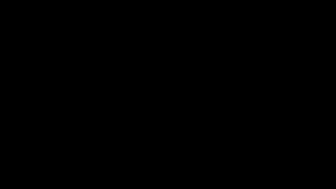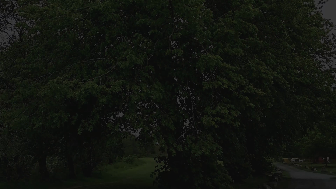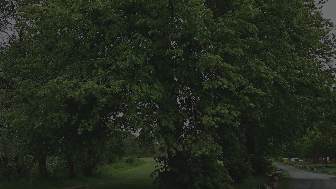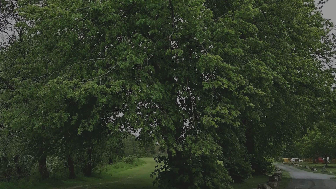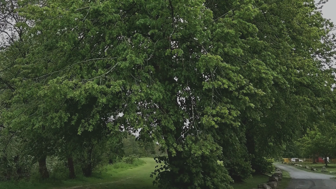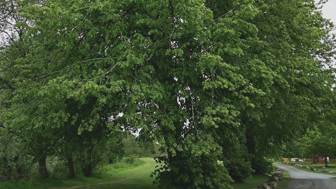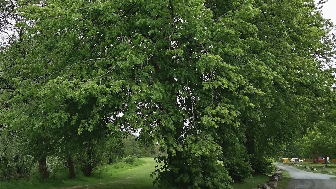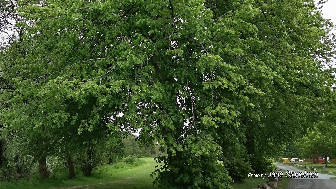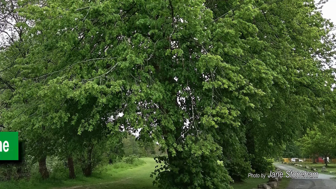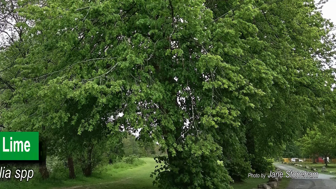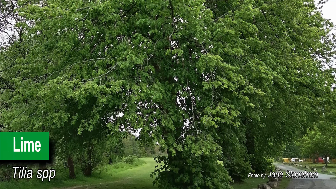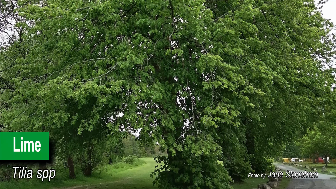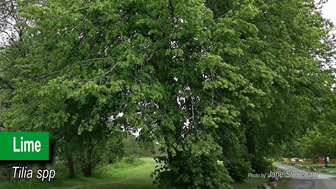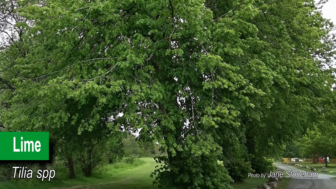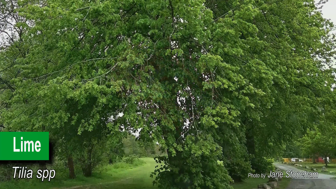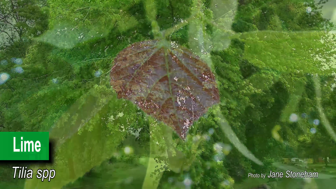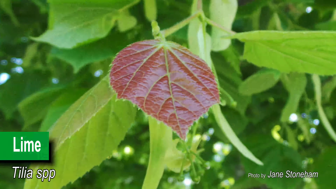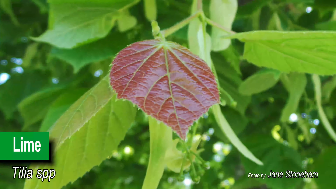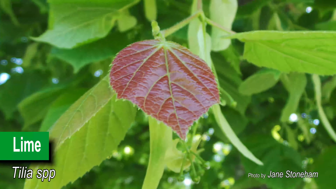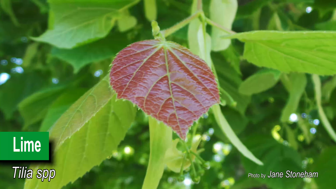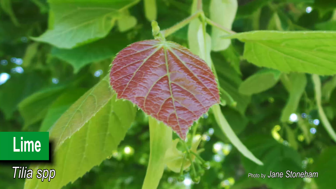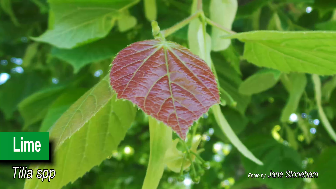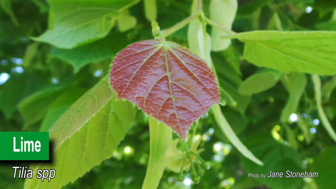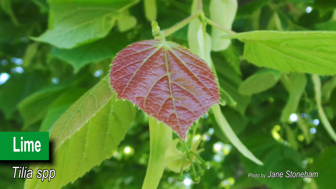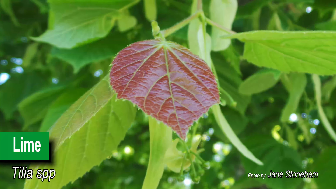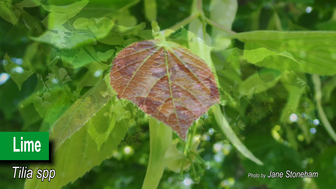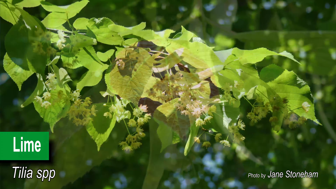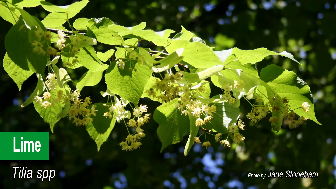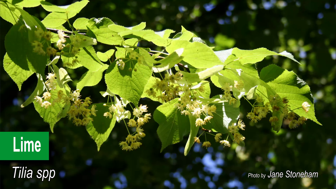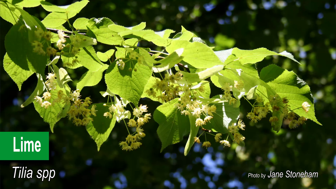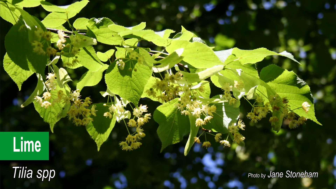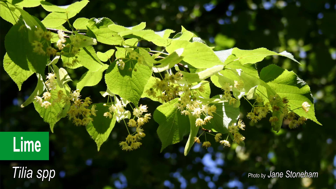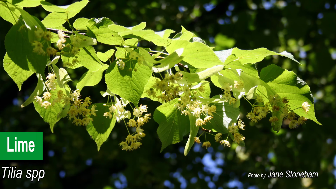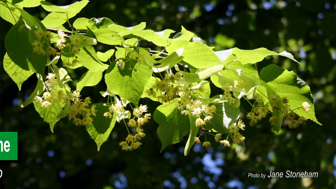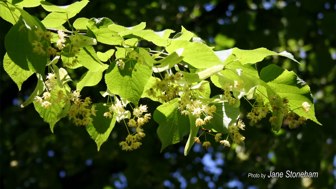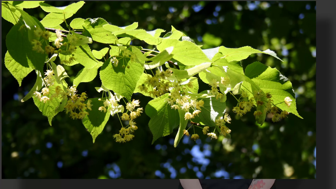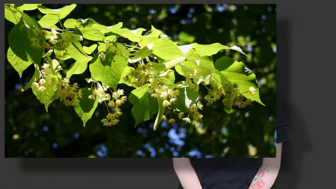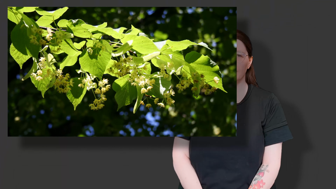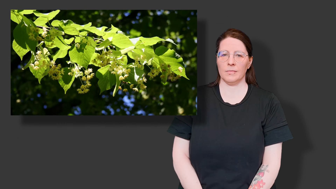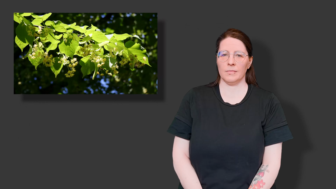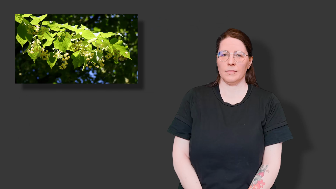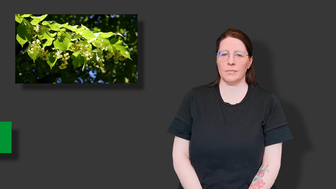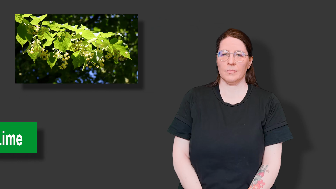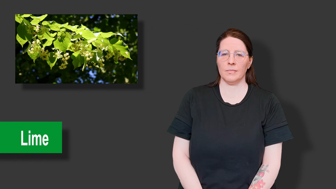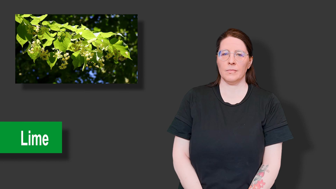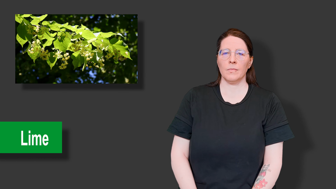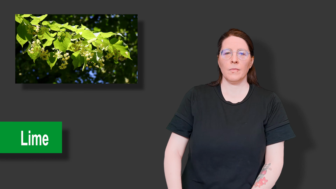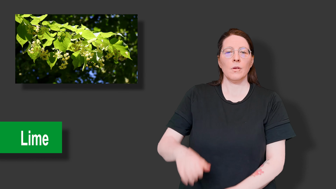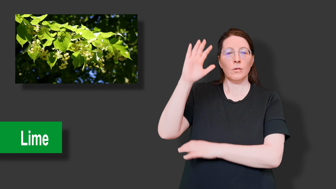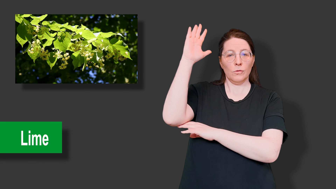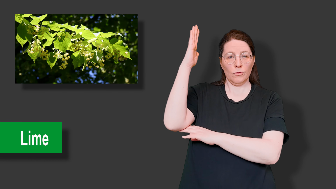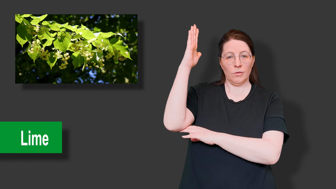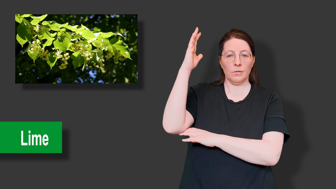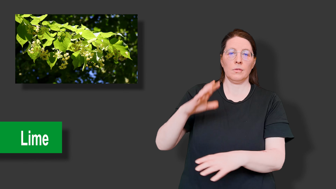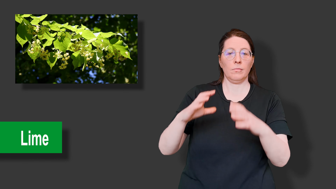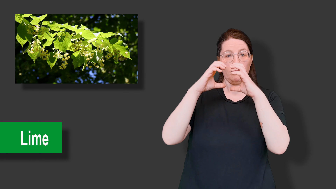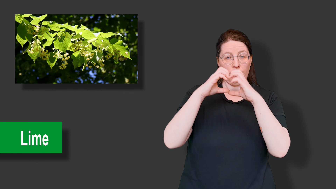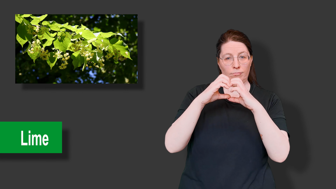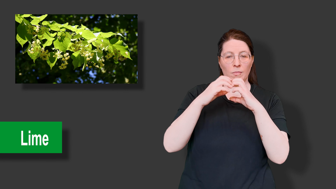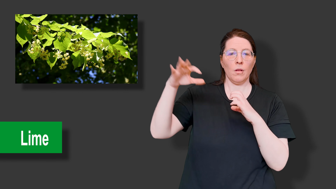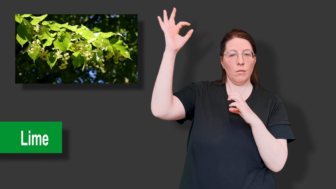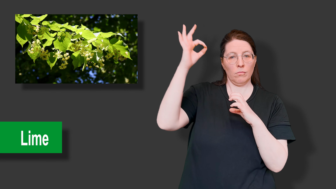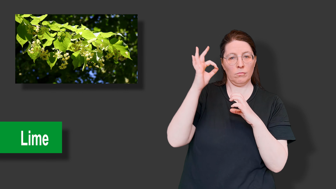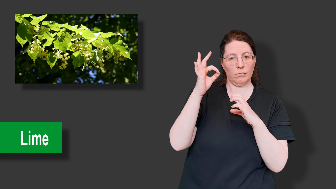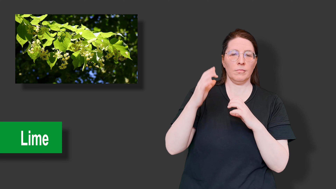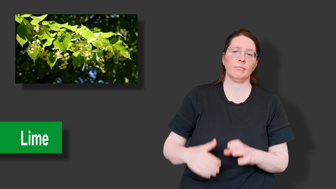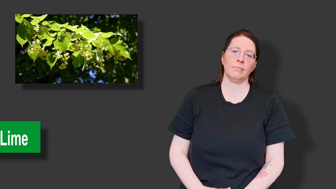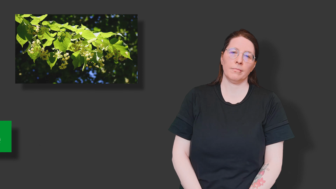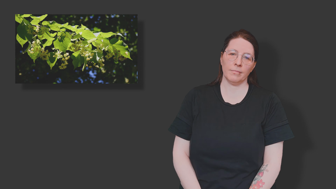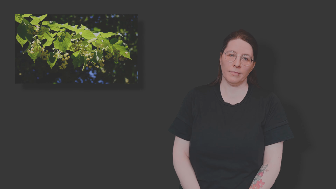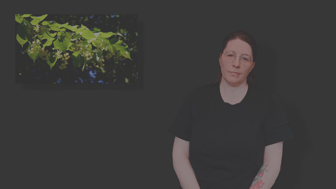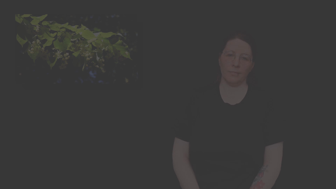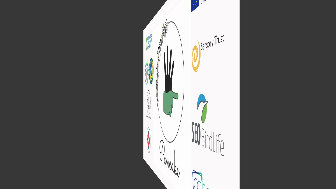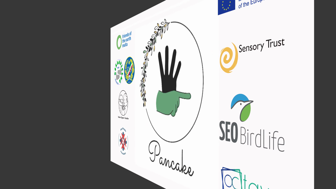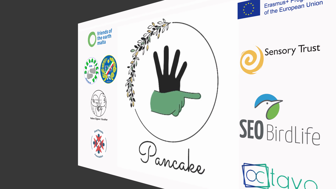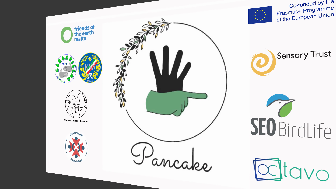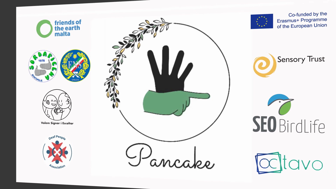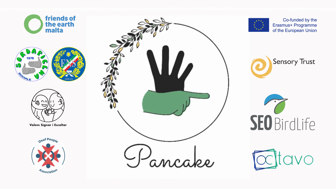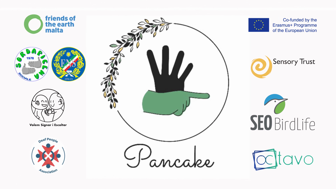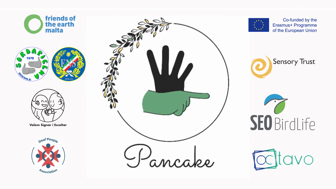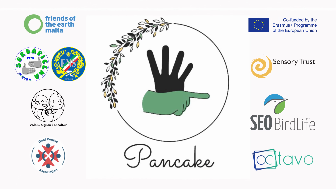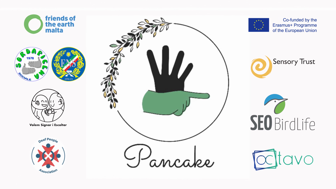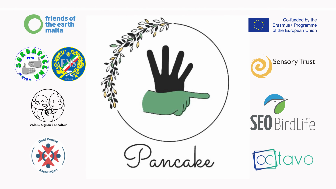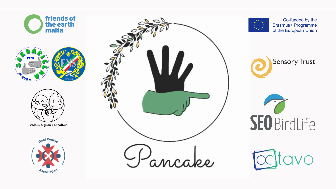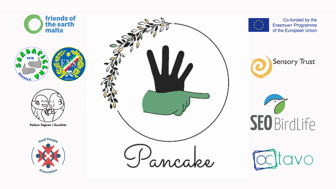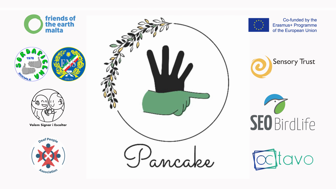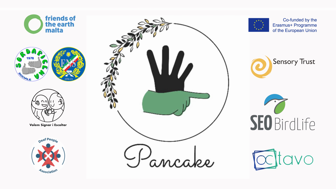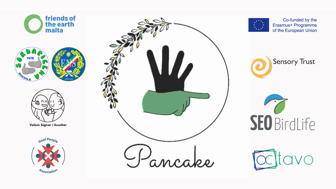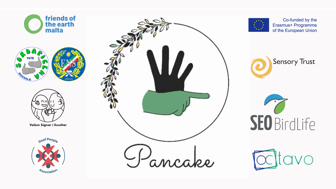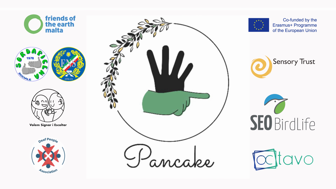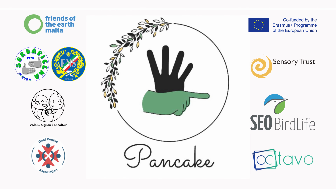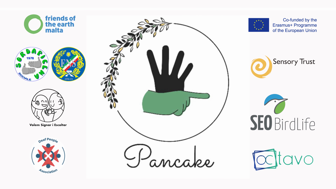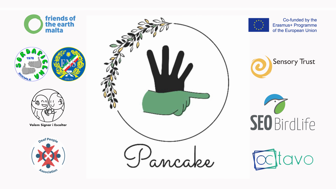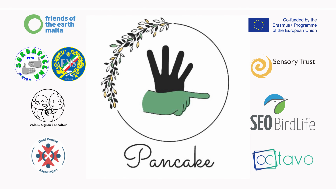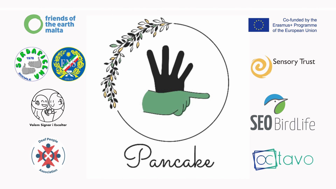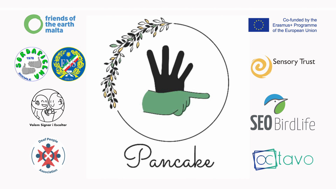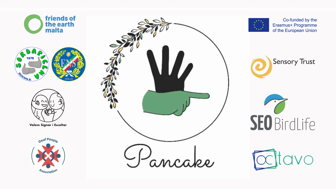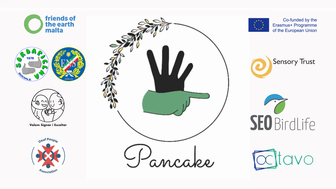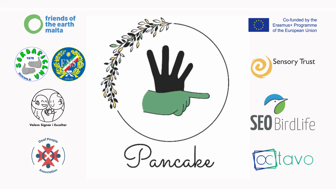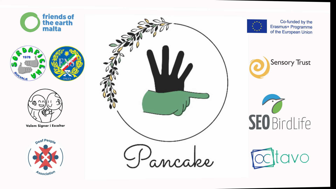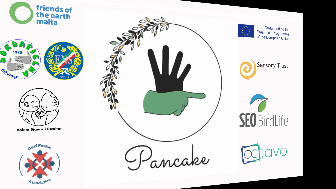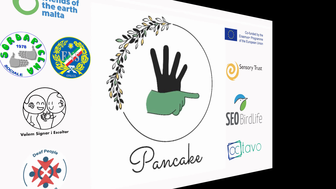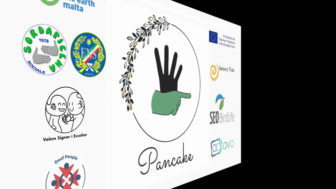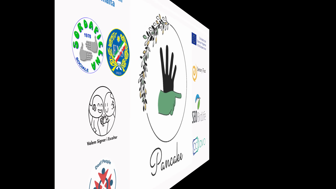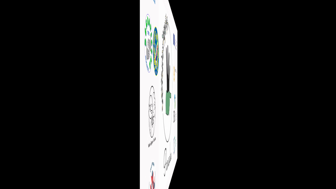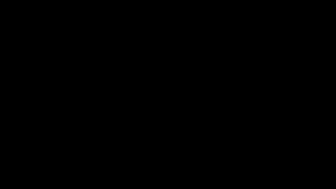Lime